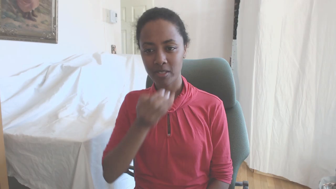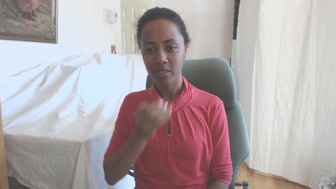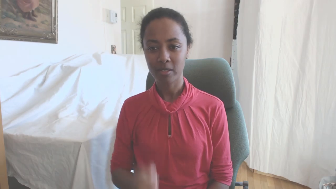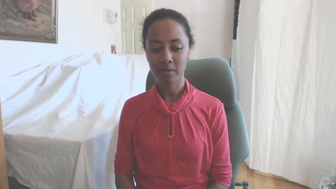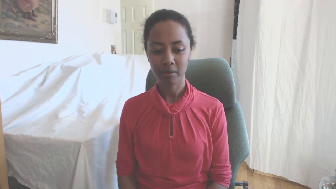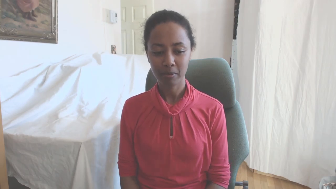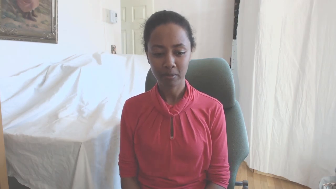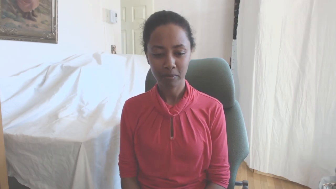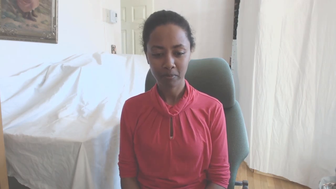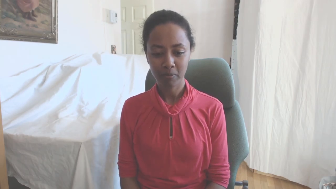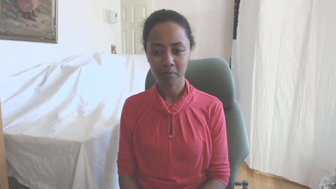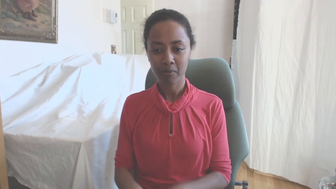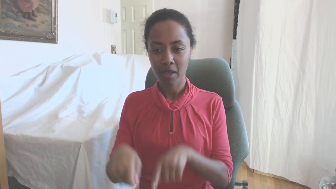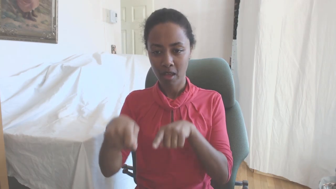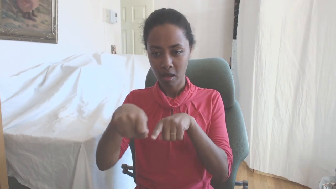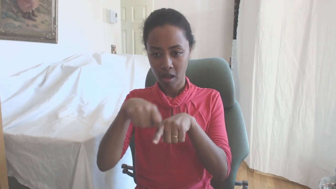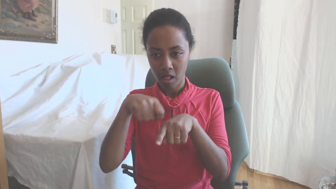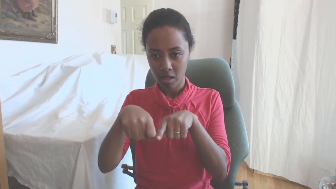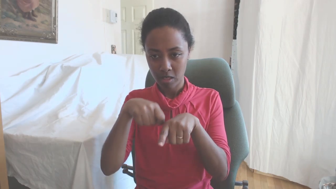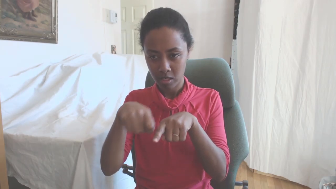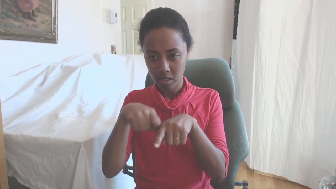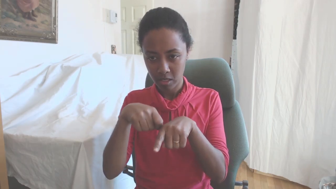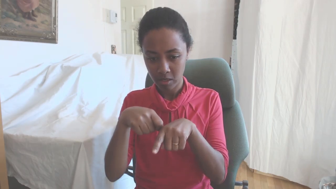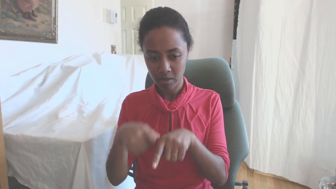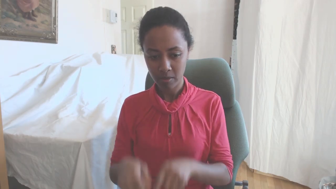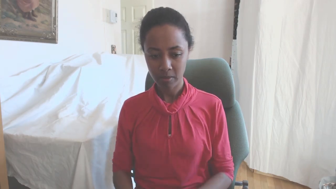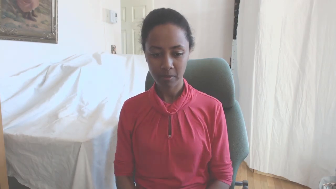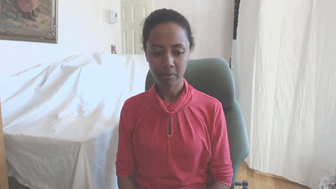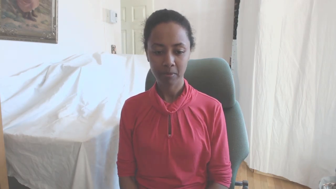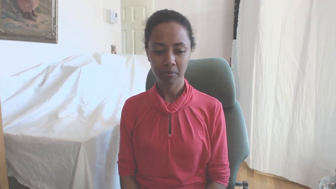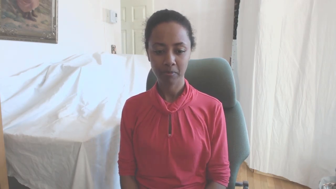clothing